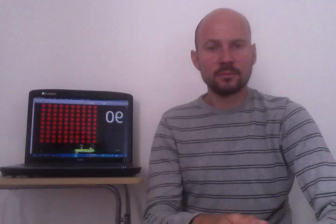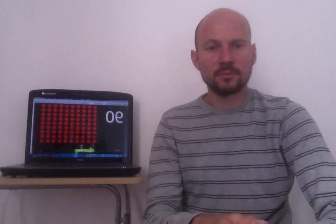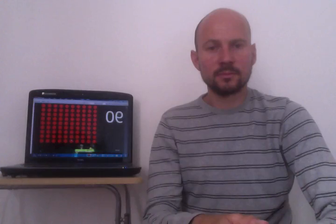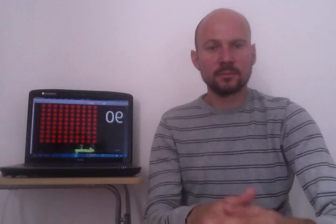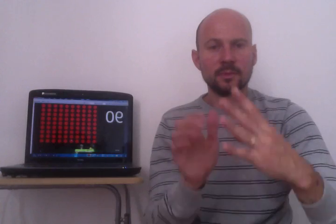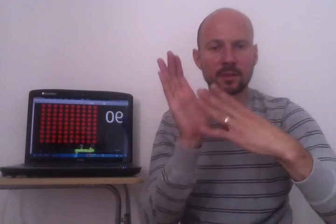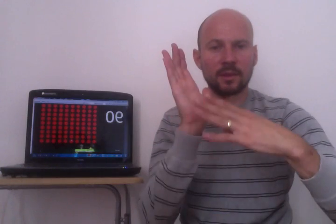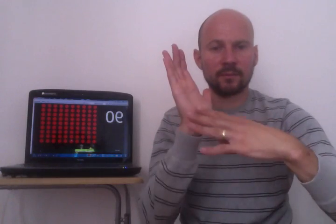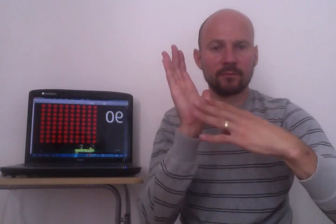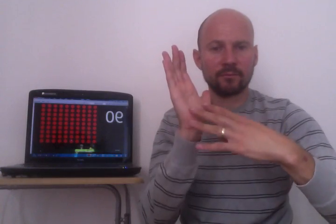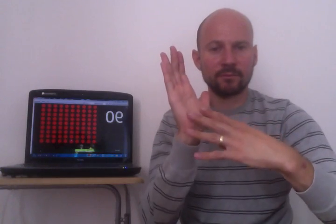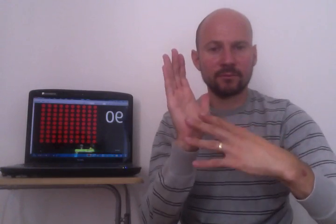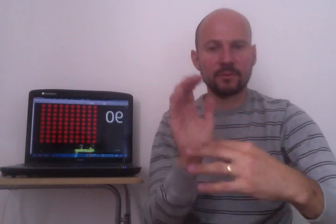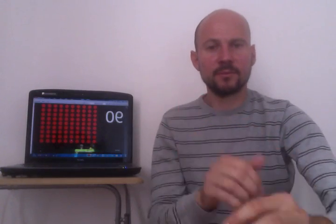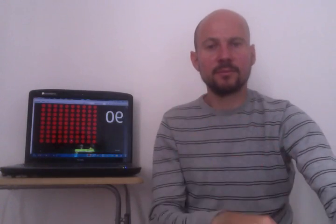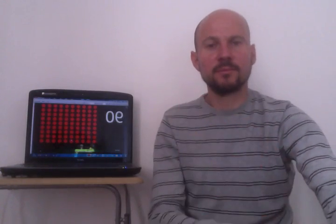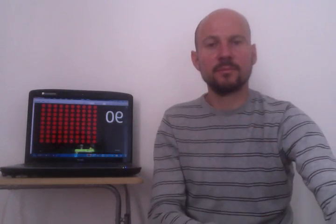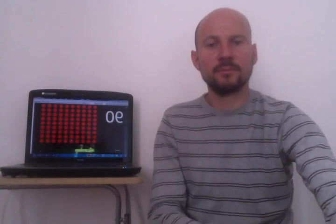number90